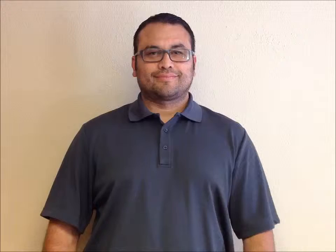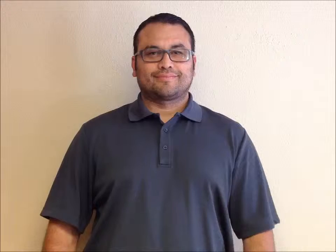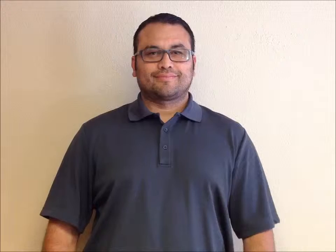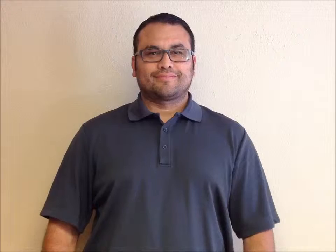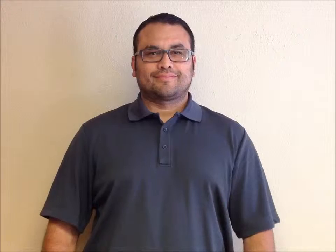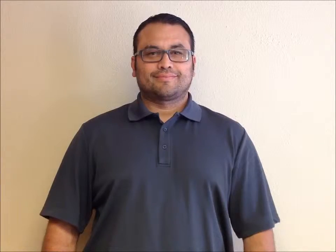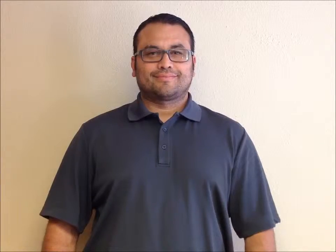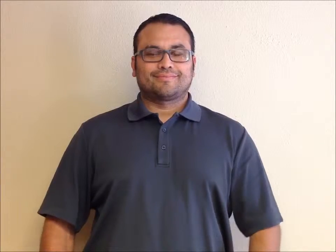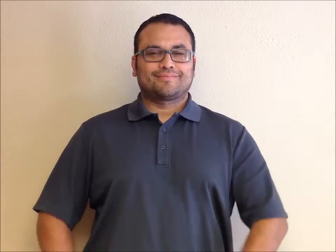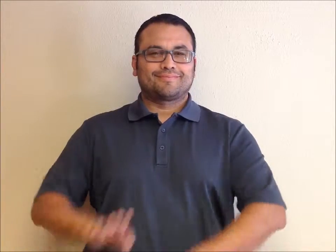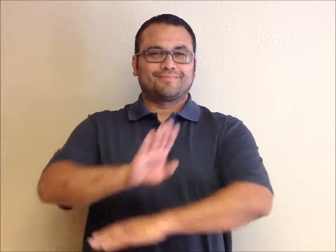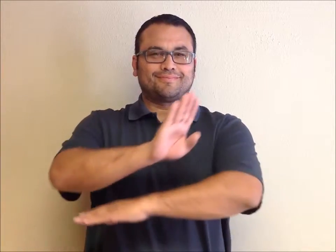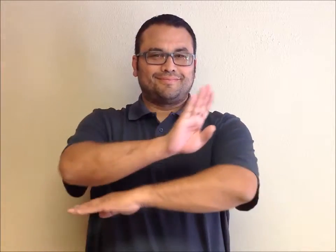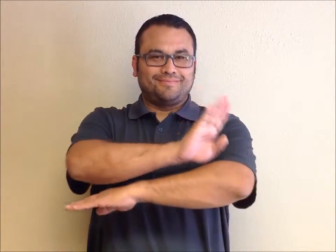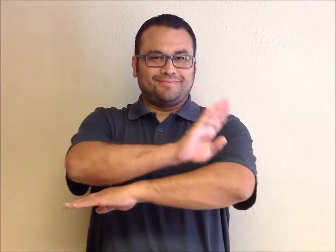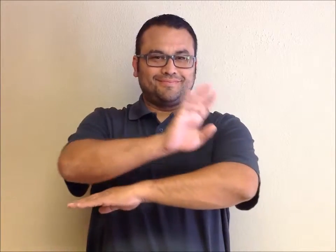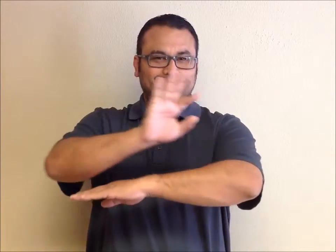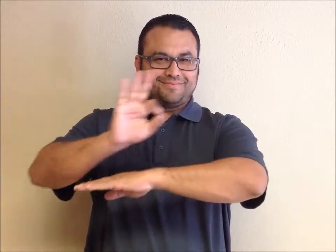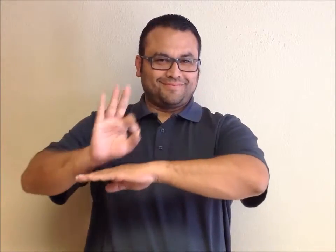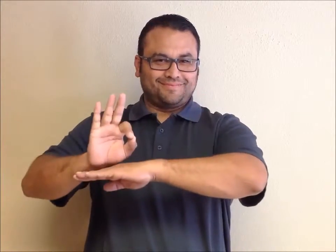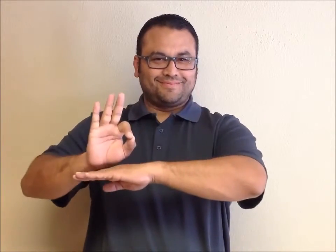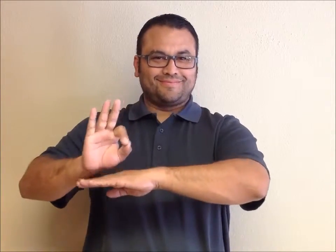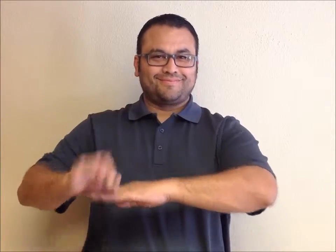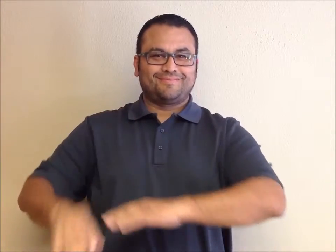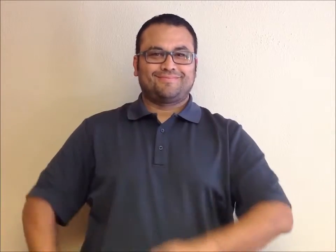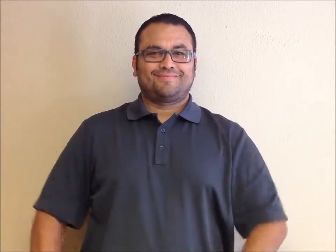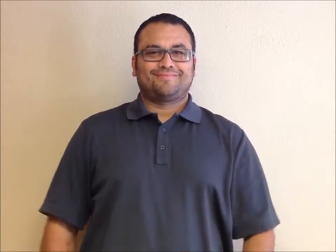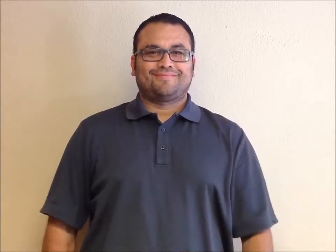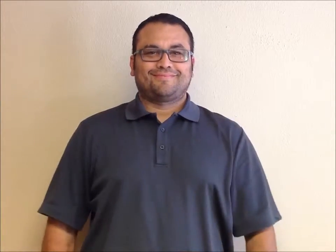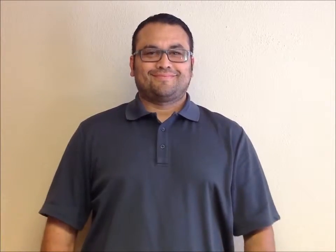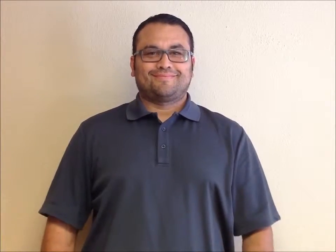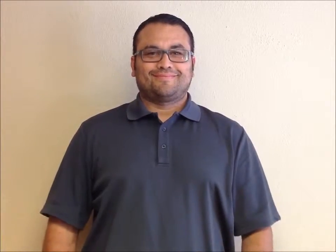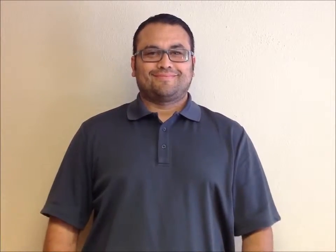Burkina Faso